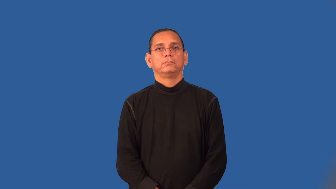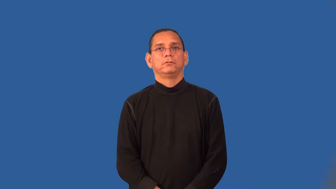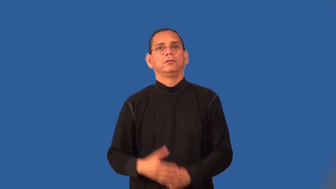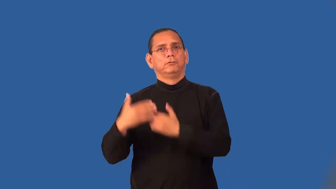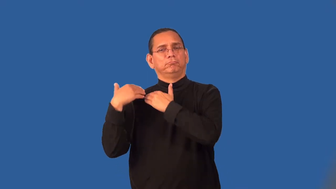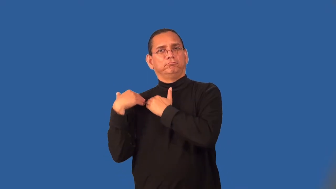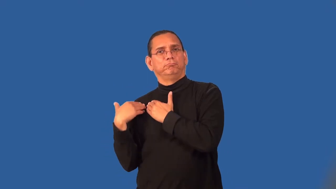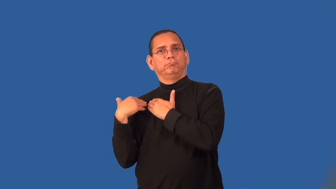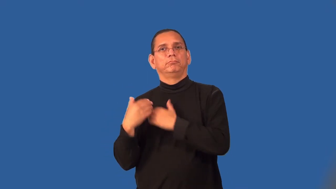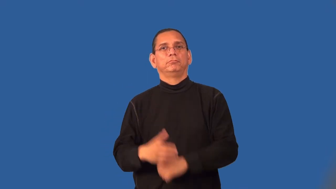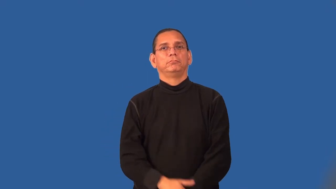shoulder,onus-take responsibility